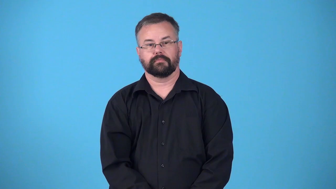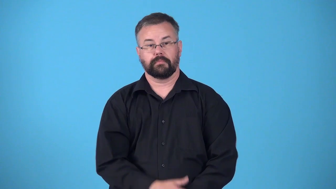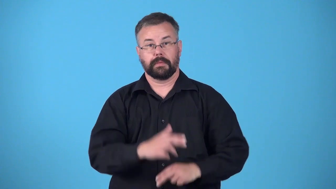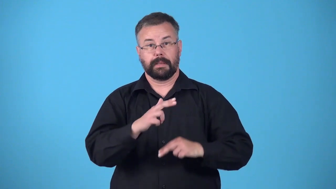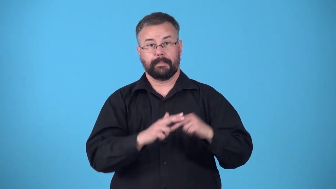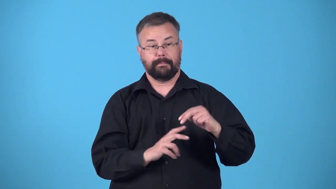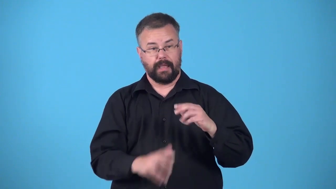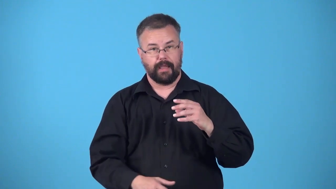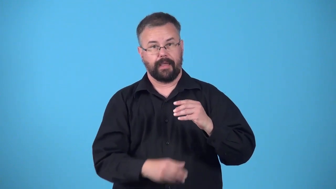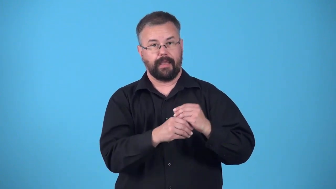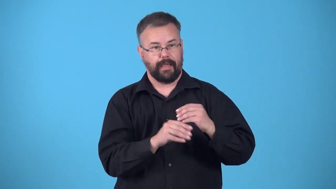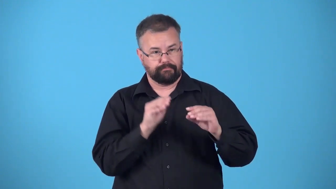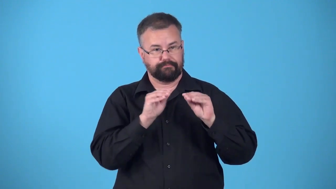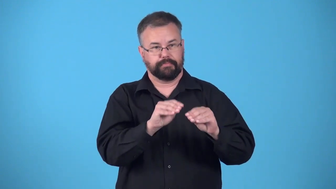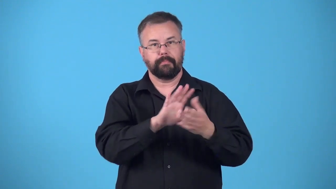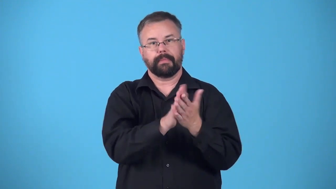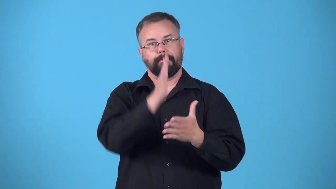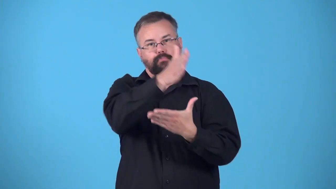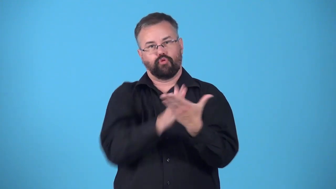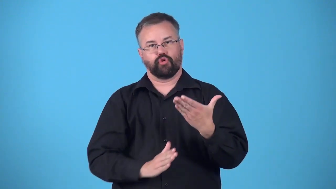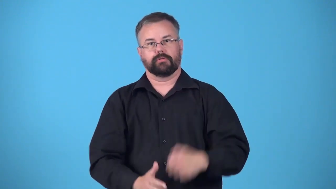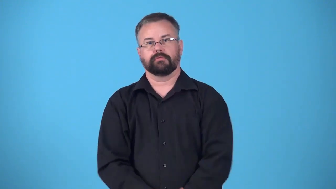built in, built into